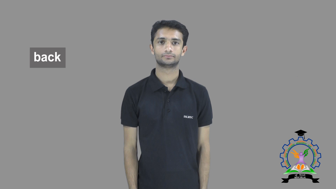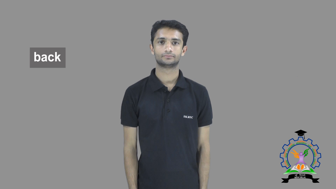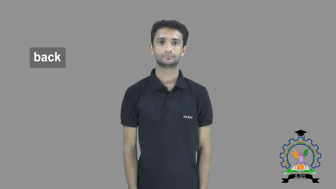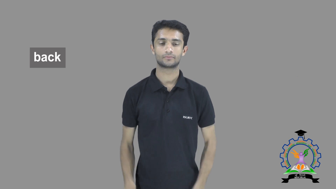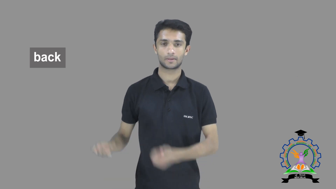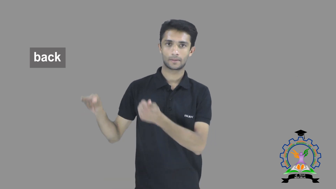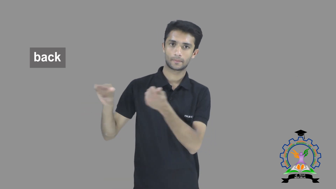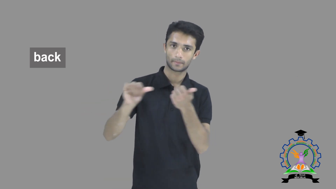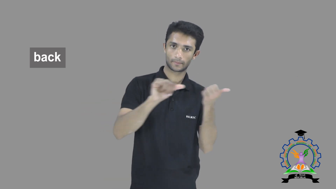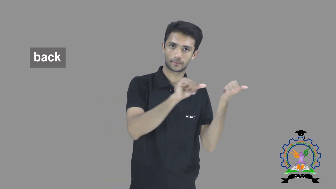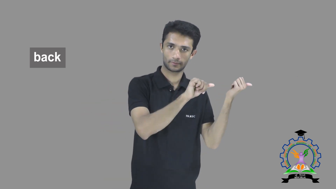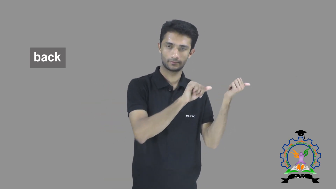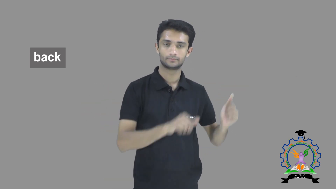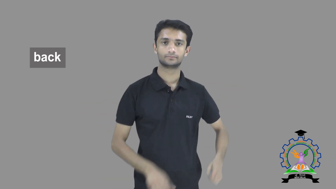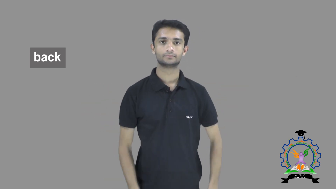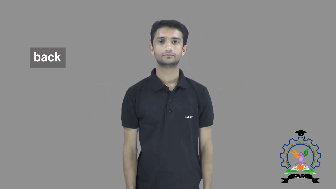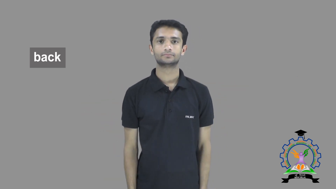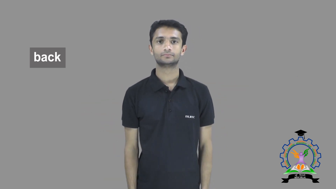back, go back, reverse